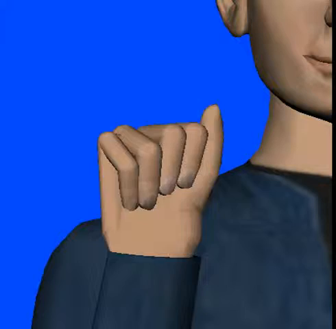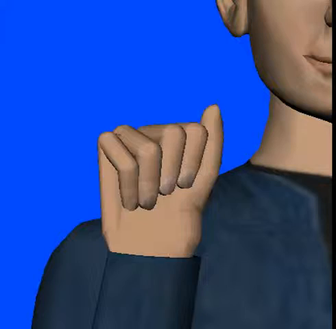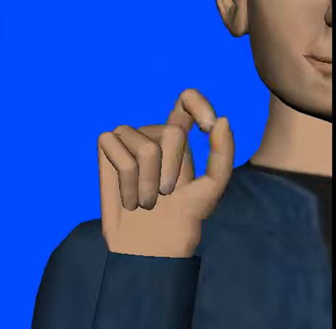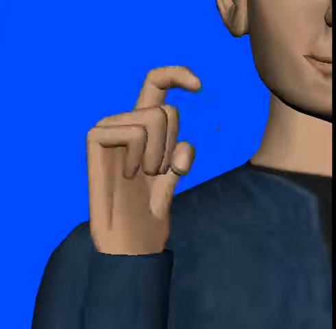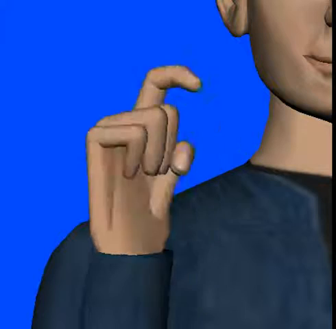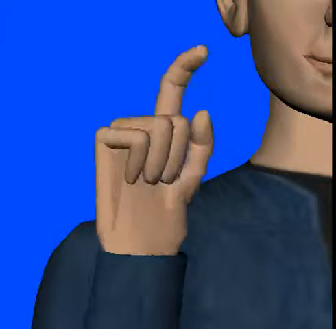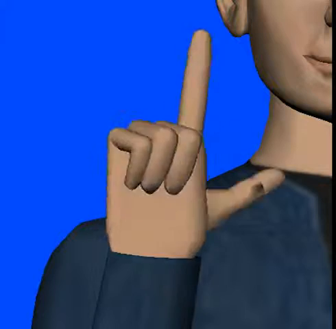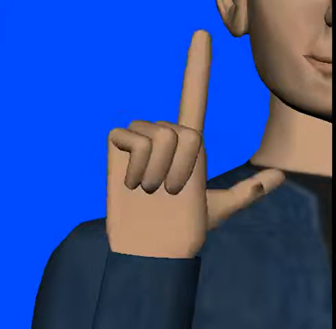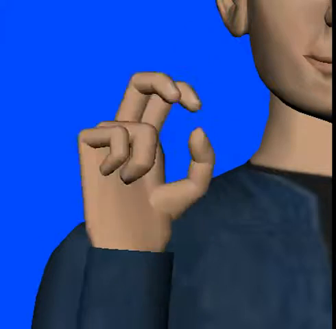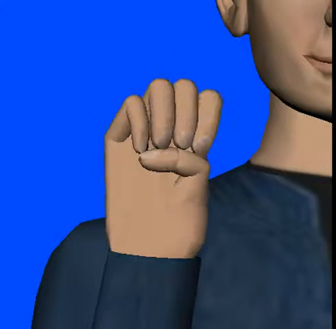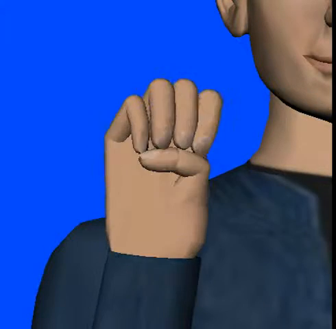axle